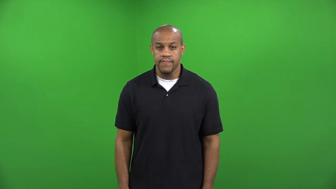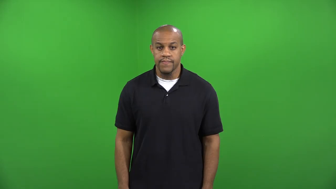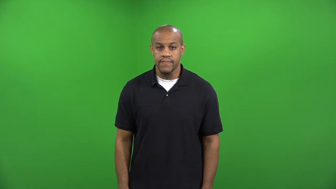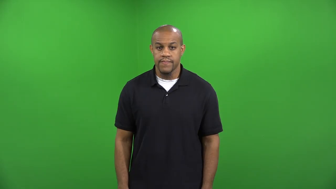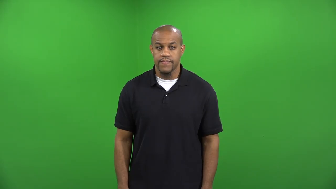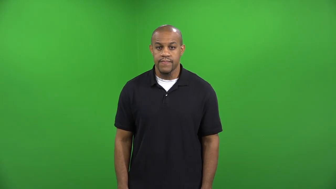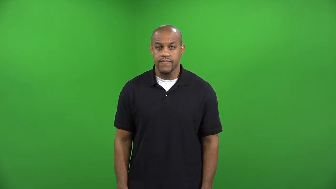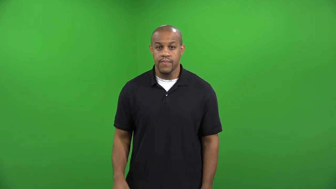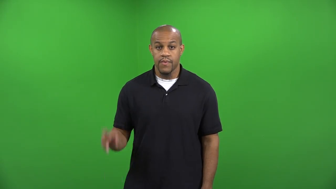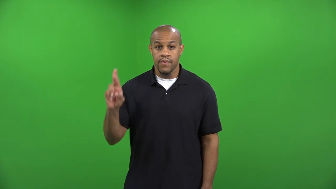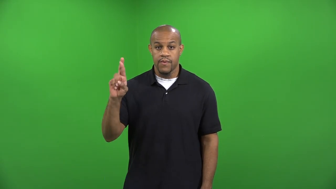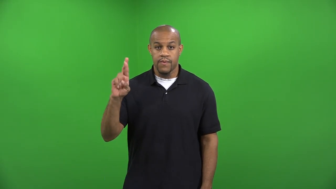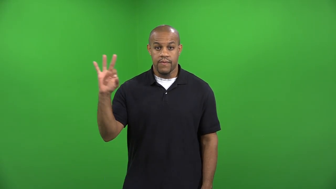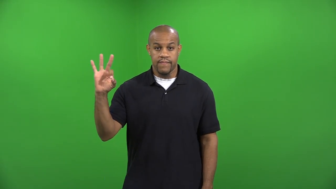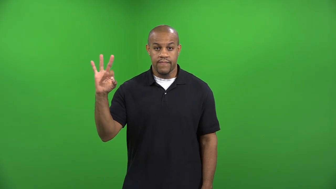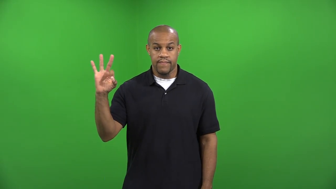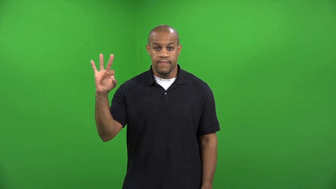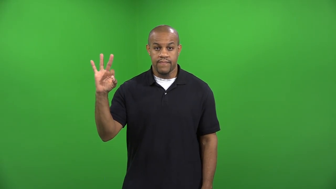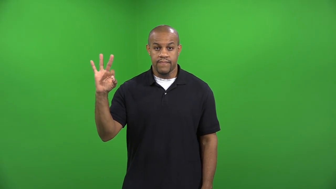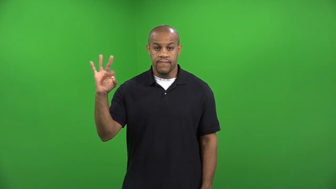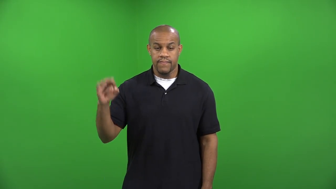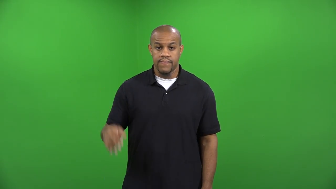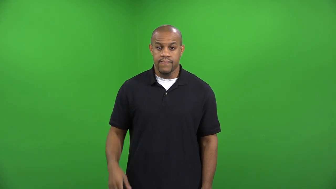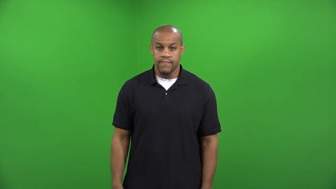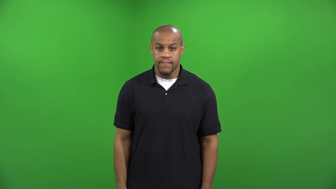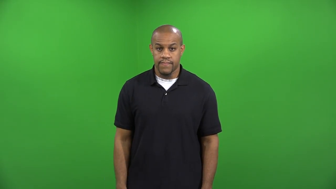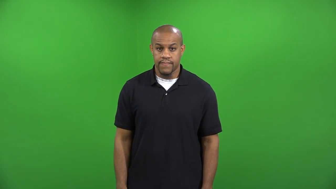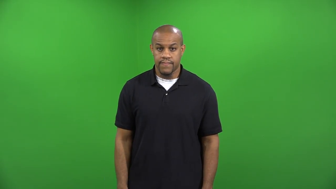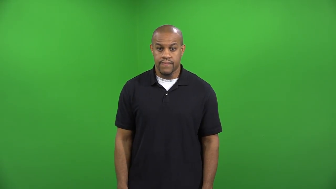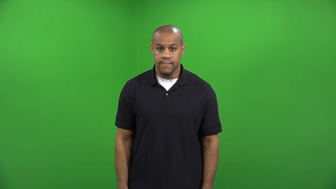Right field Right fielder